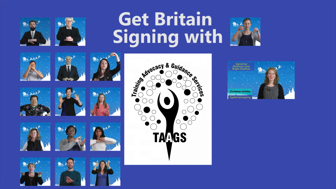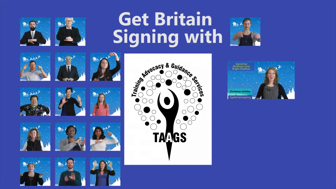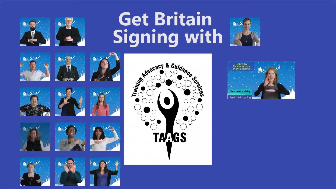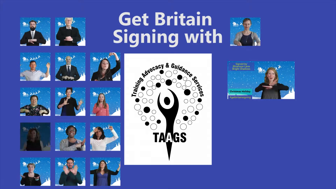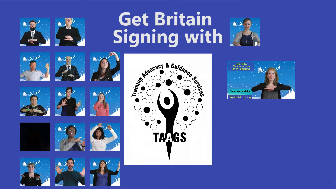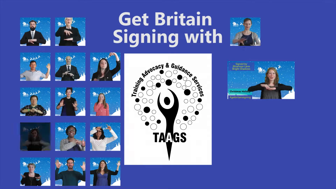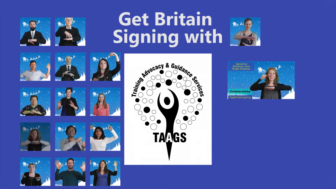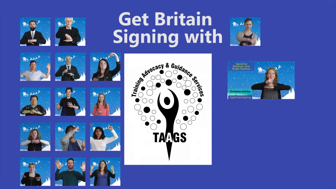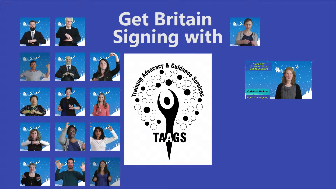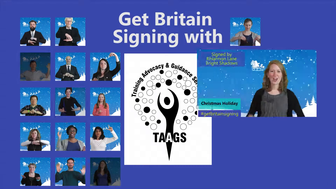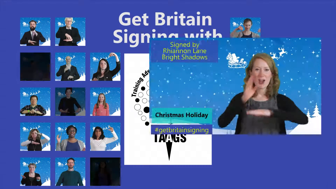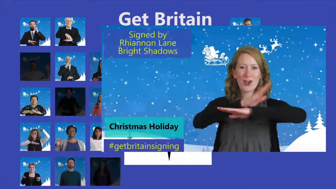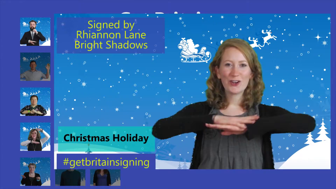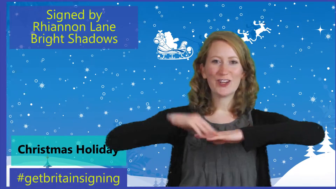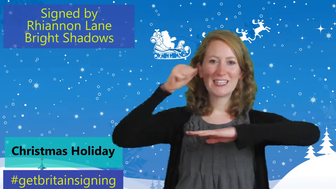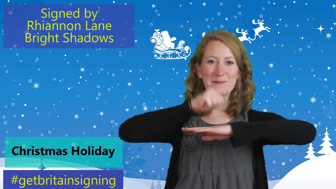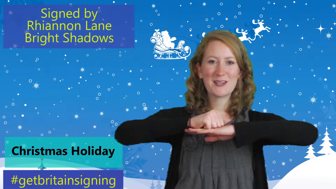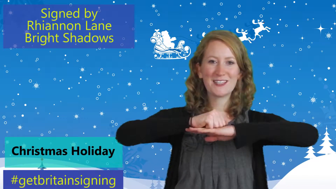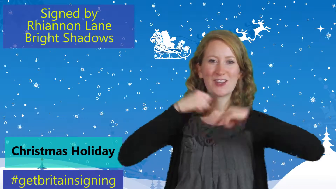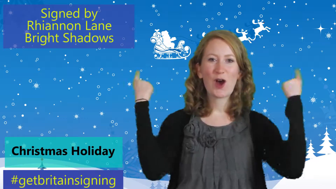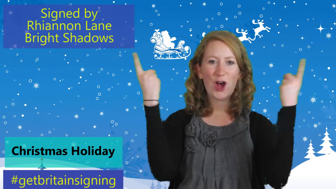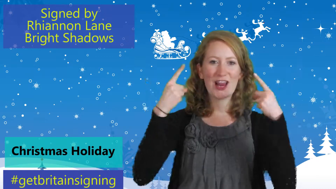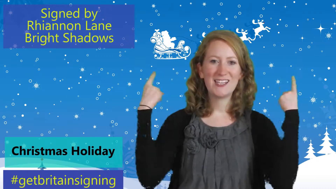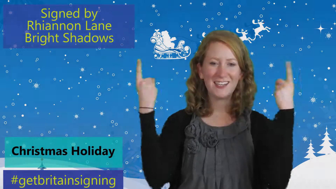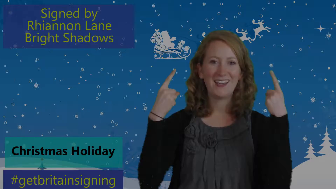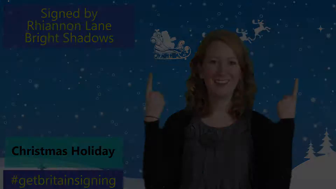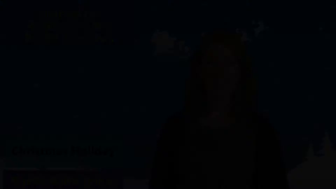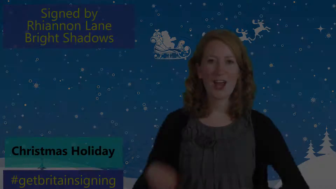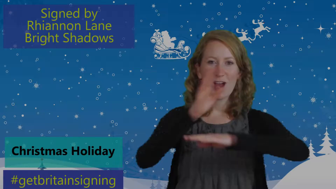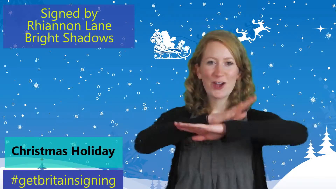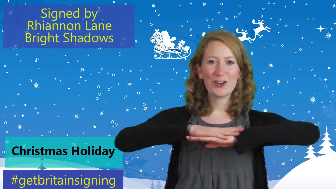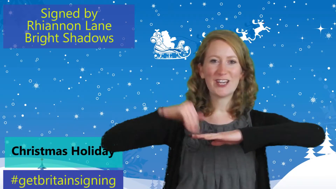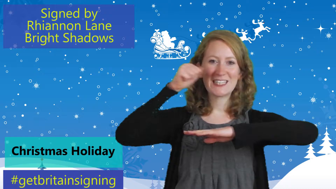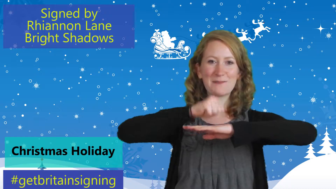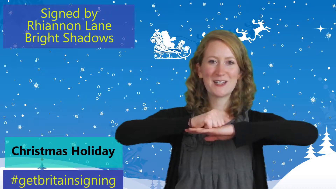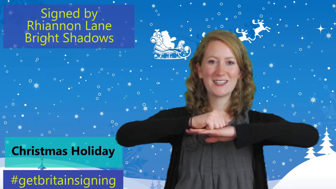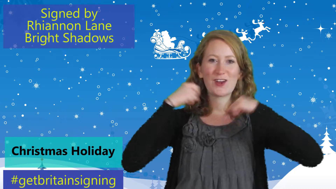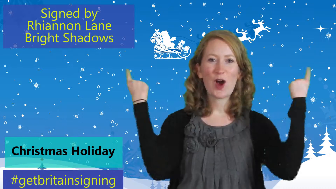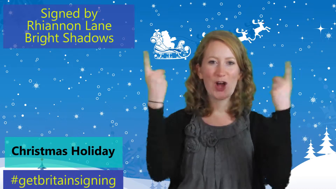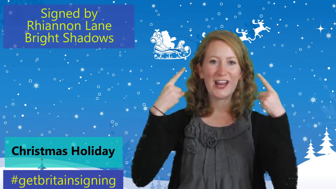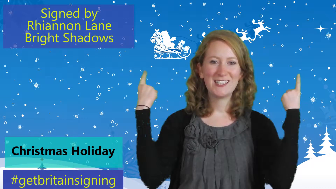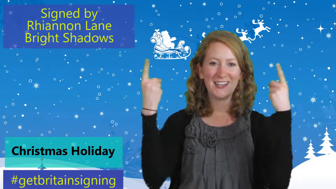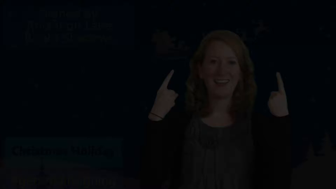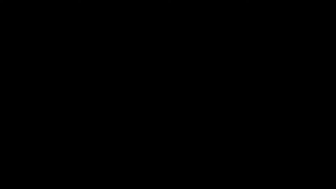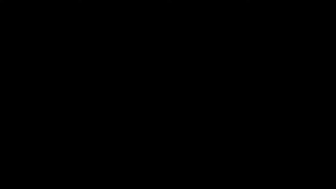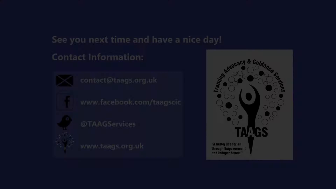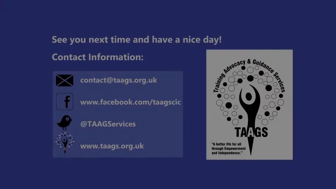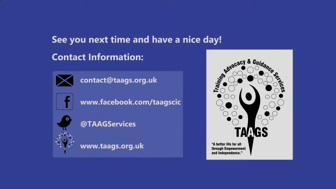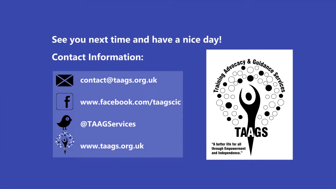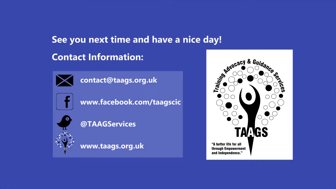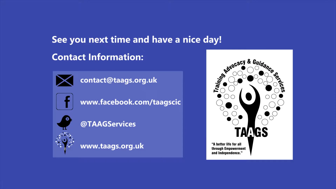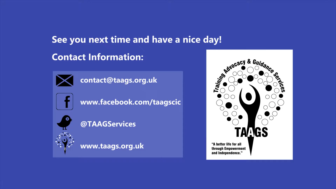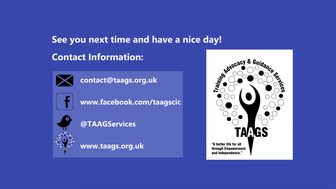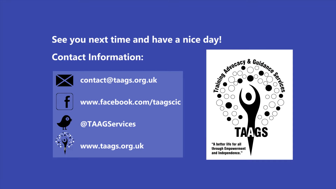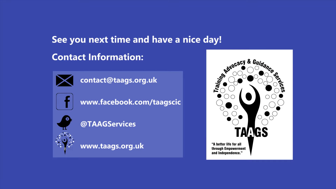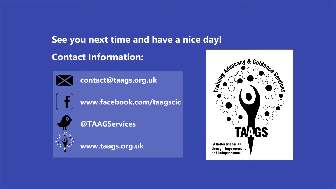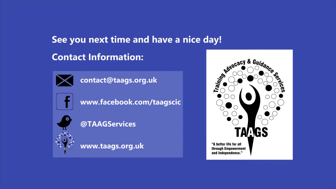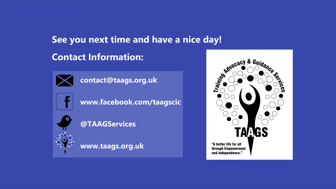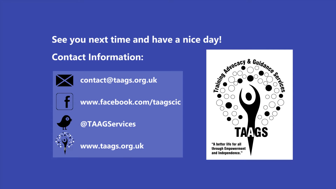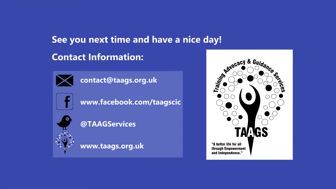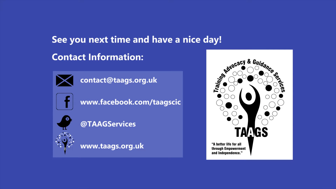Christmas Holiday